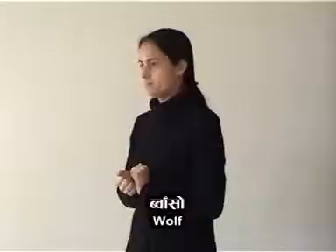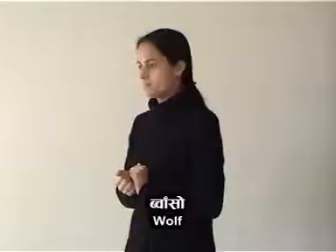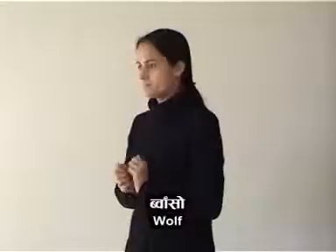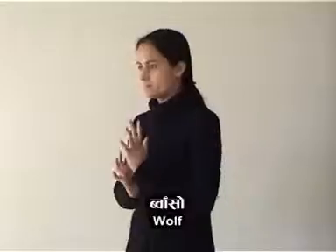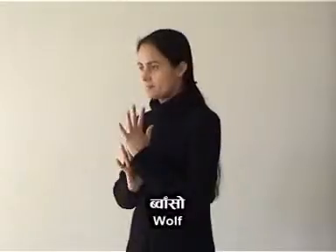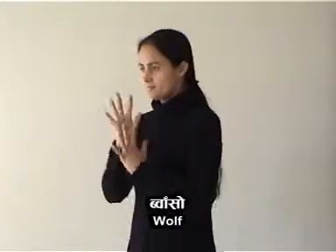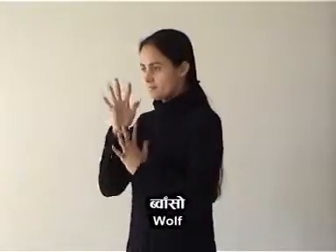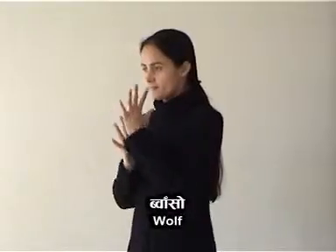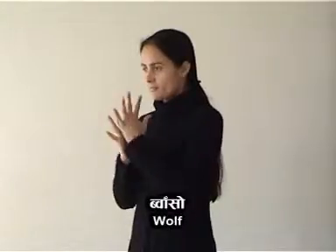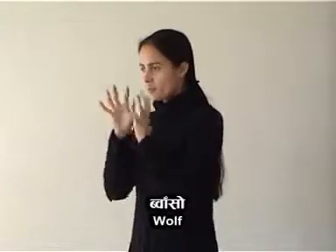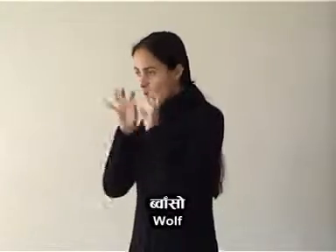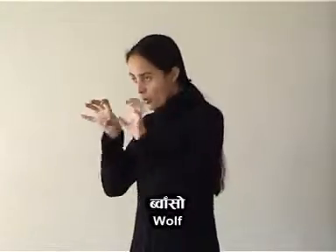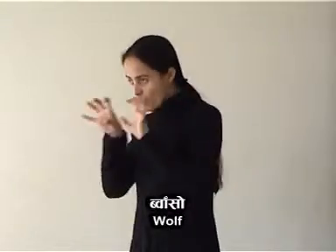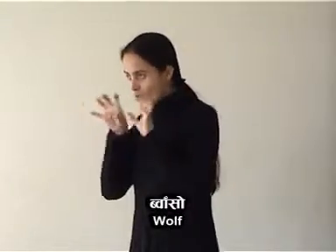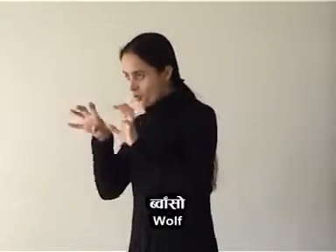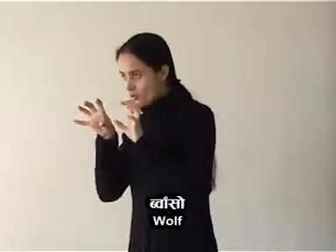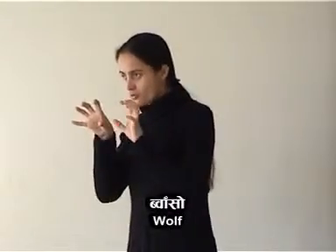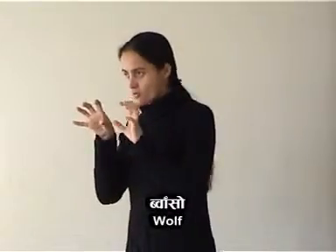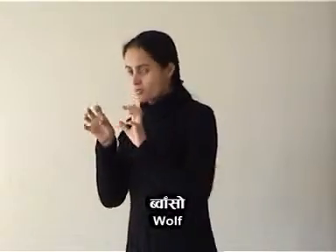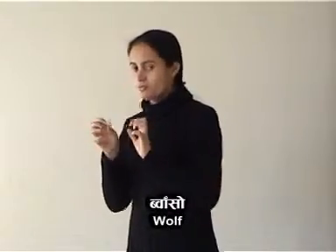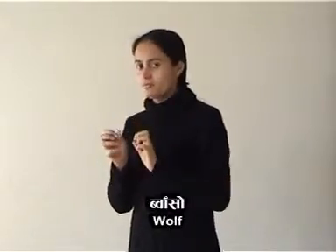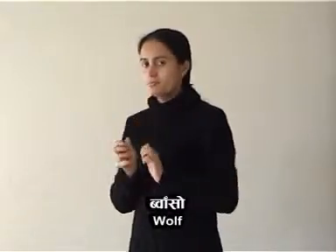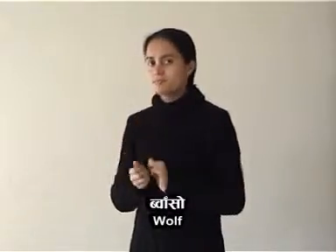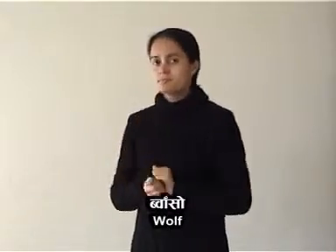wolf